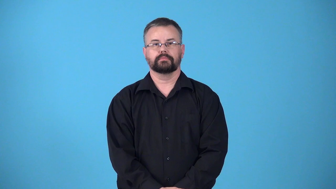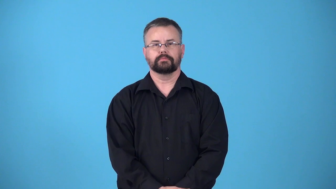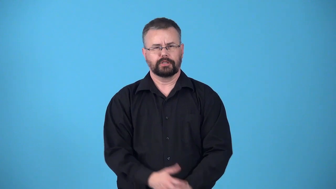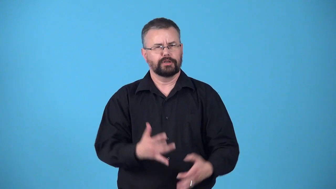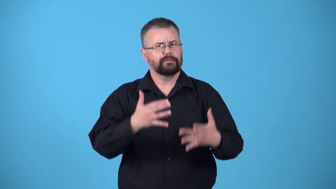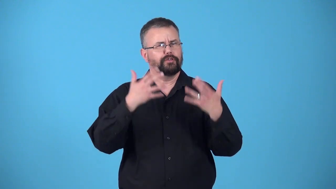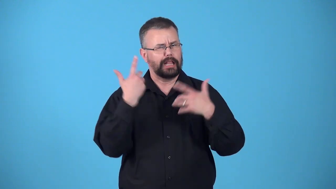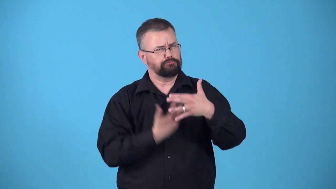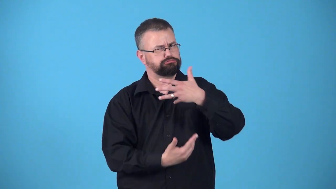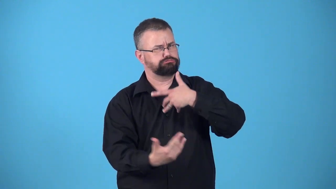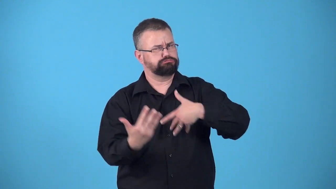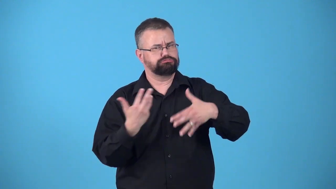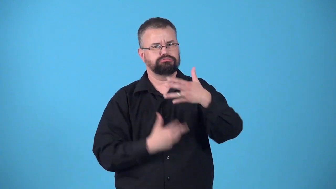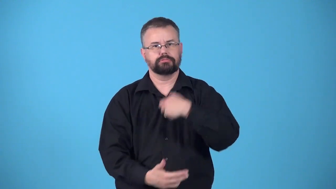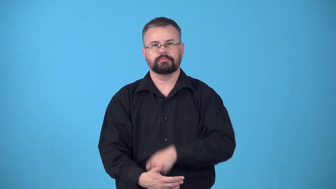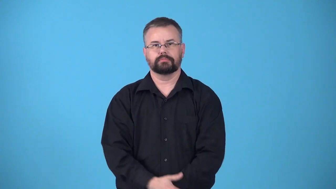friendly footing